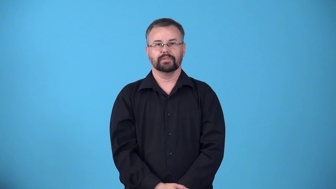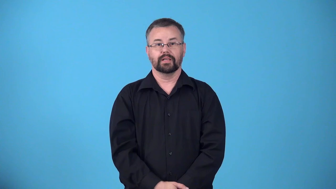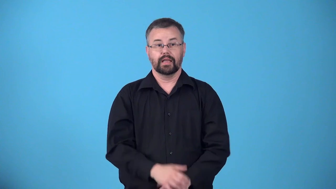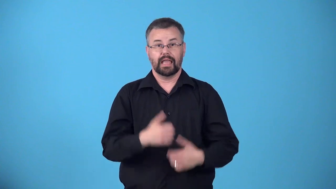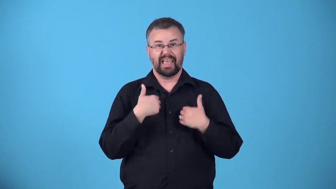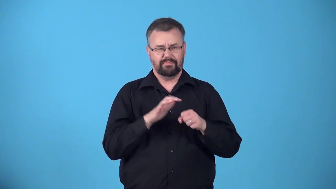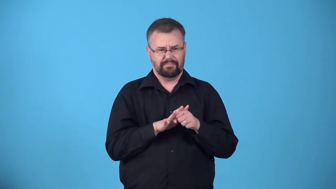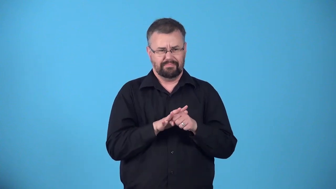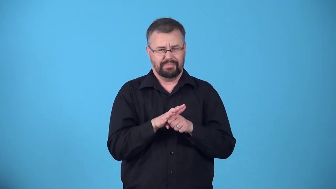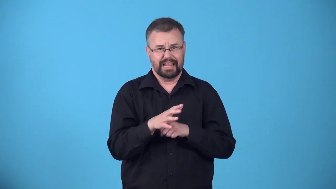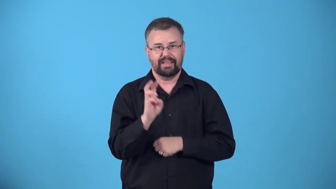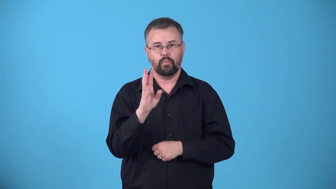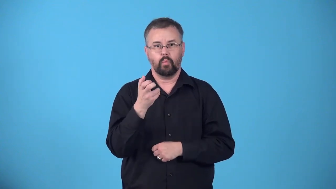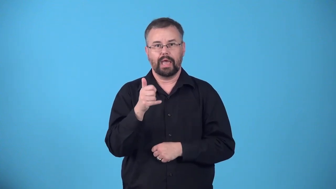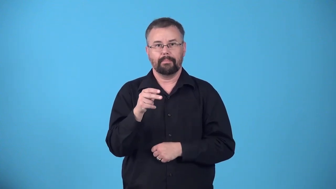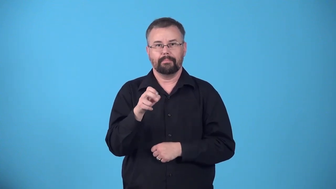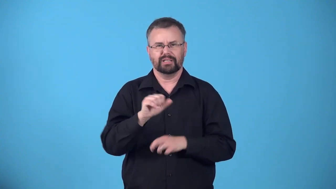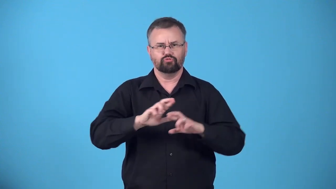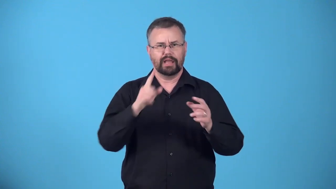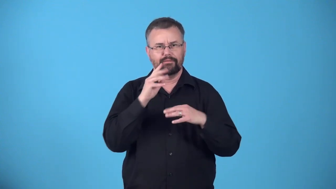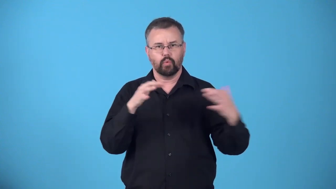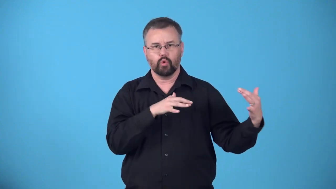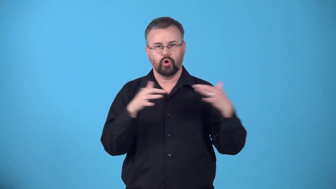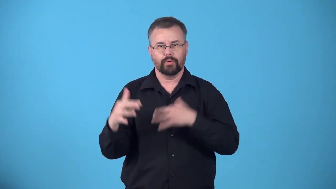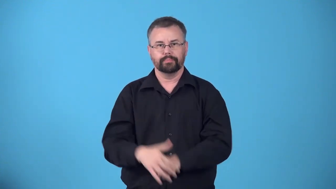armed to the teeth